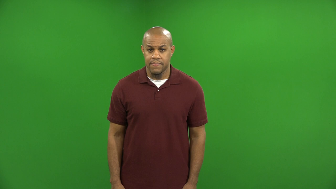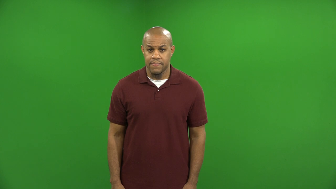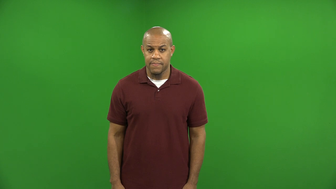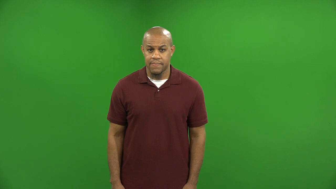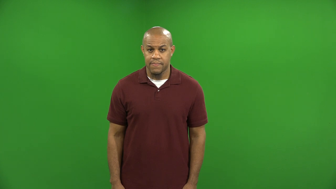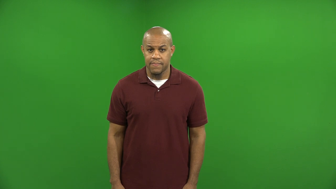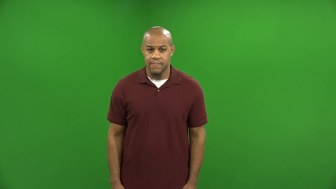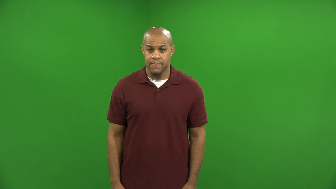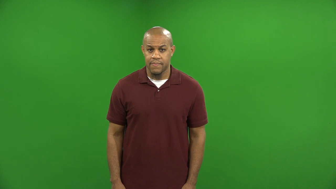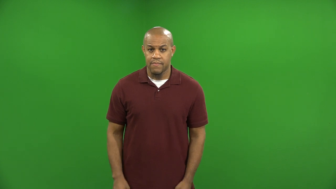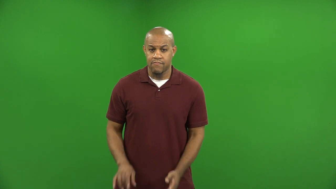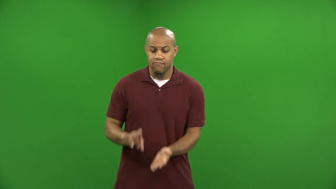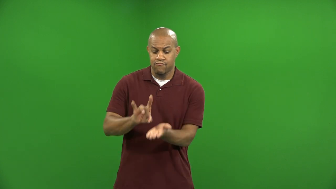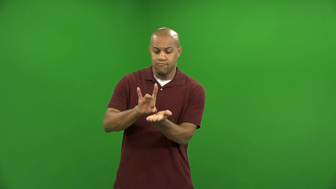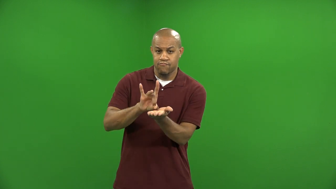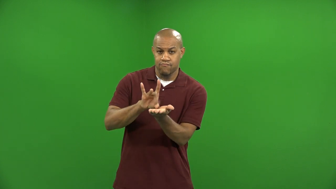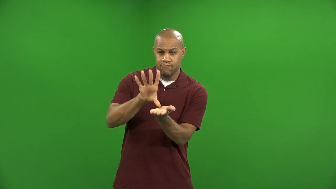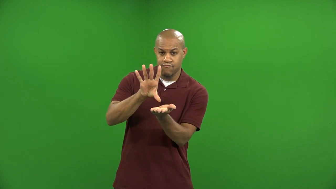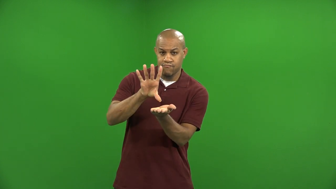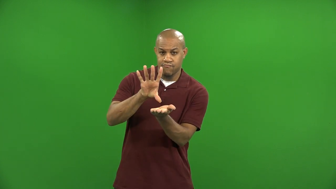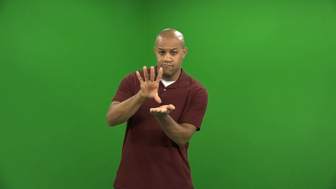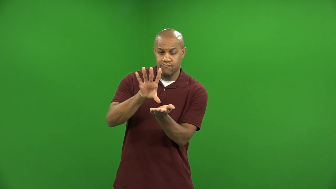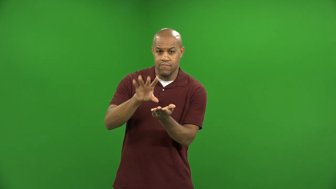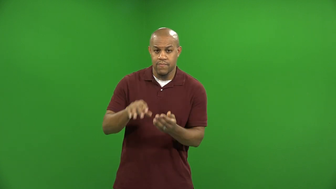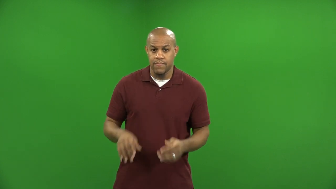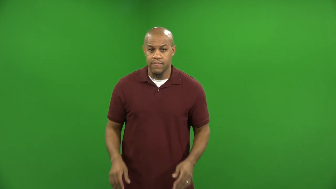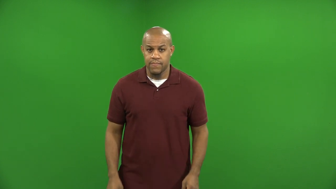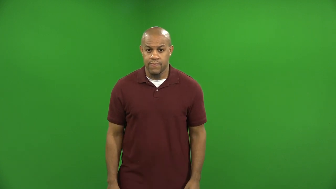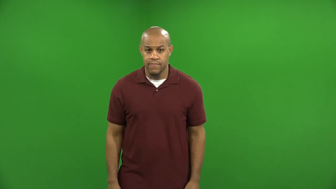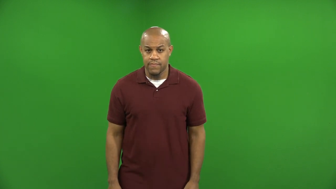Kick from placement